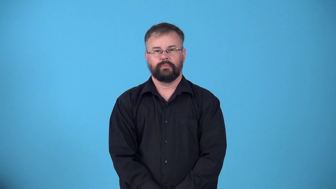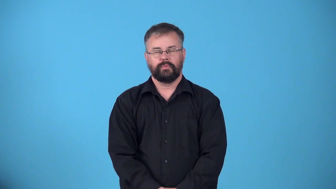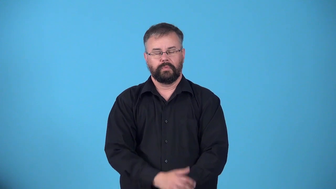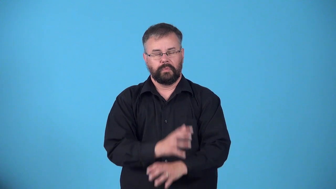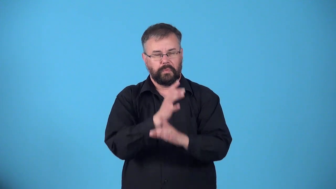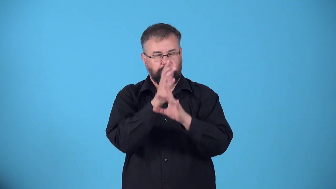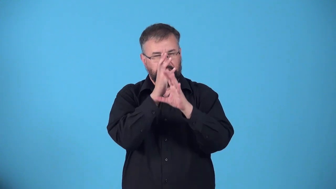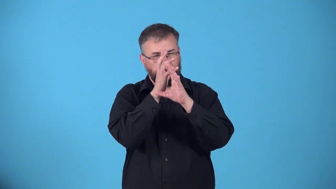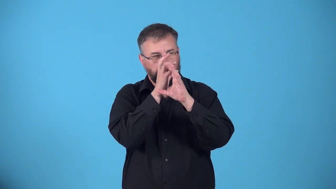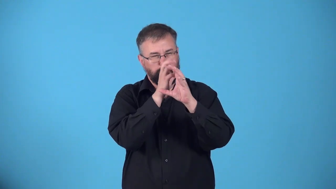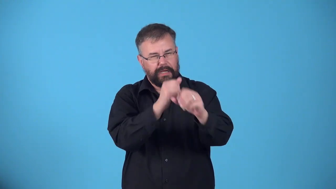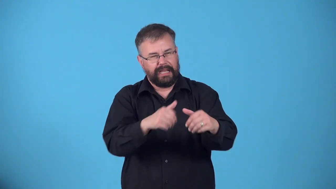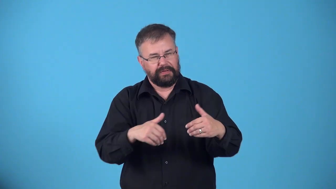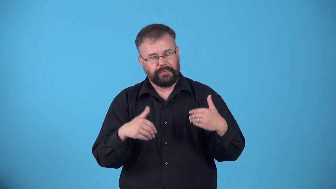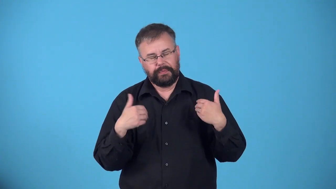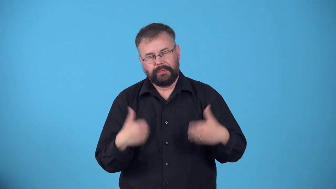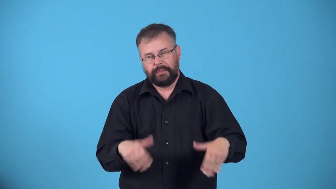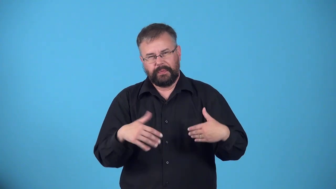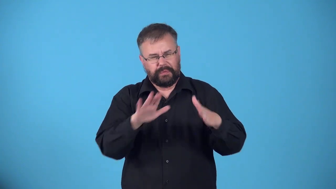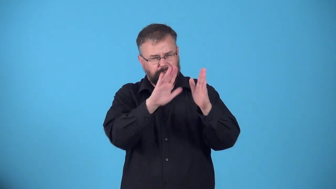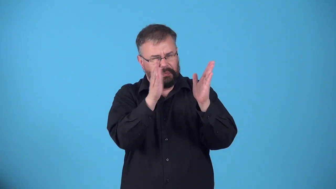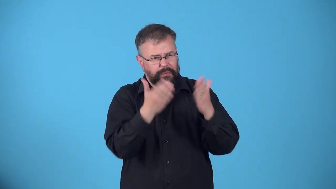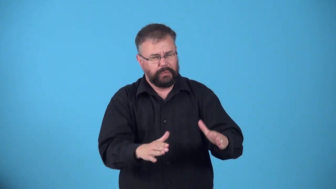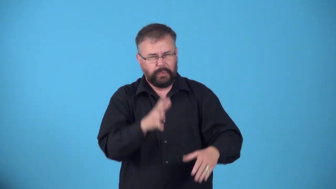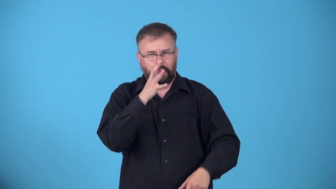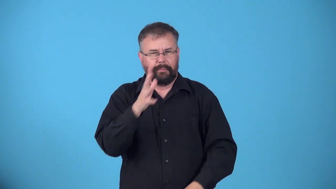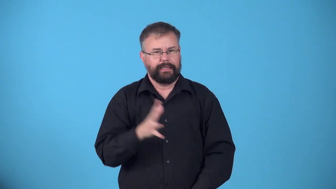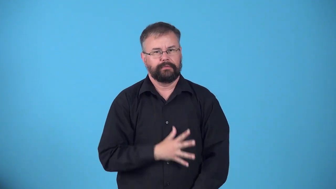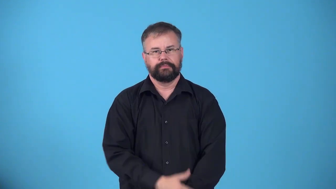mantrap,fox,major babe,hotty